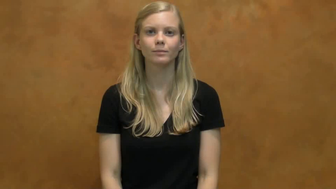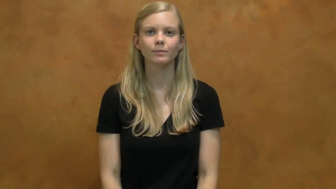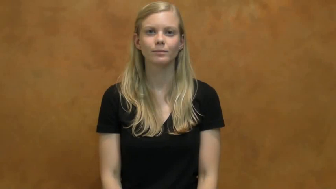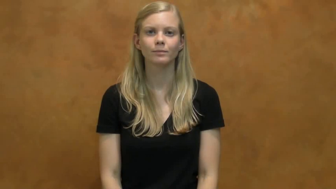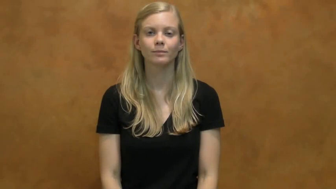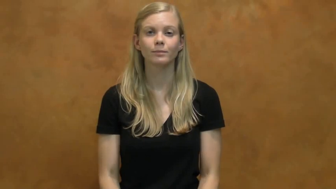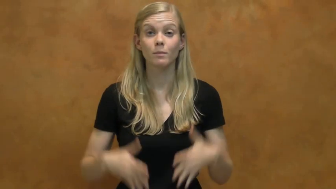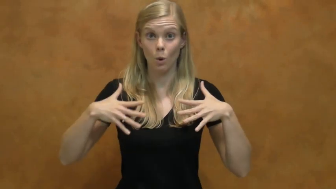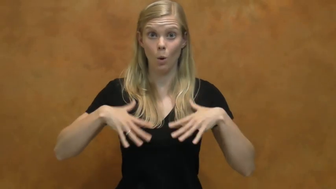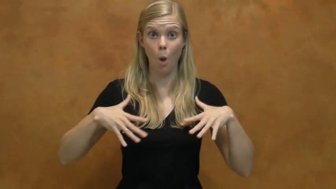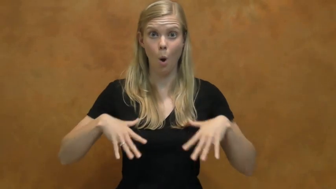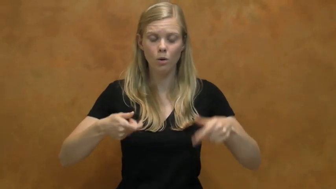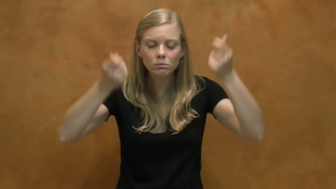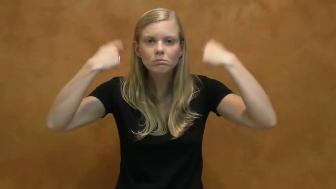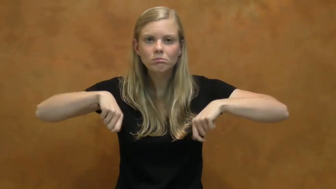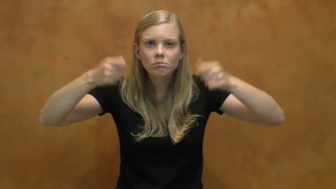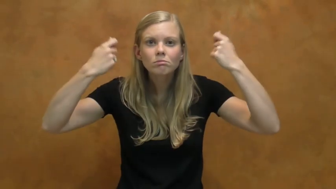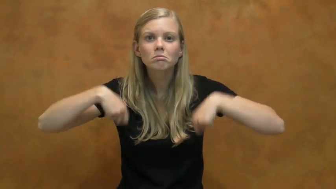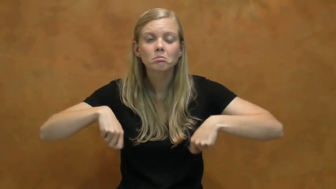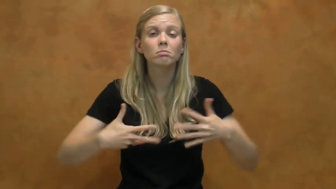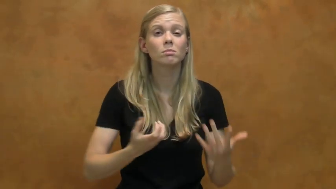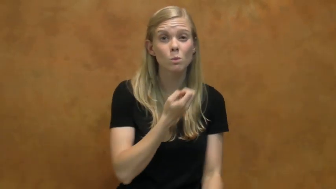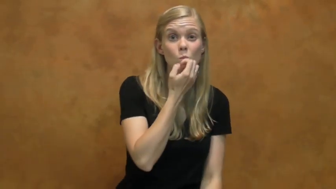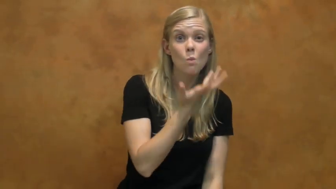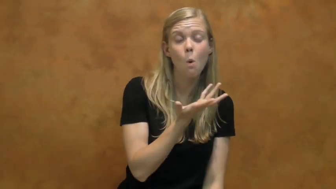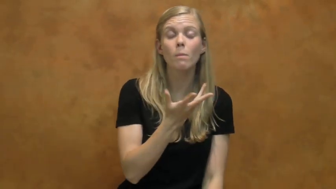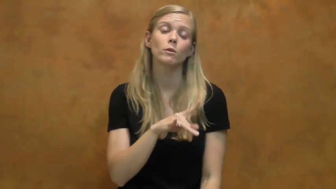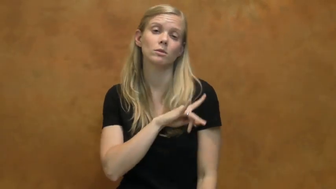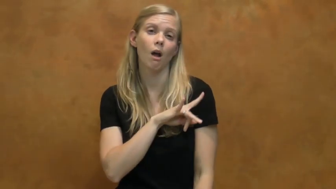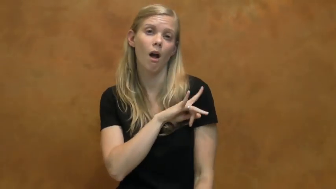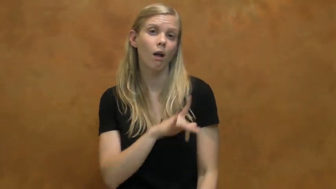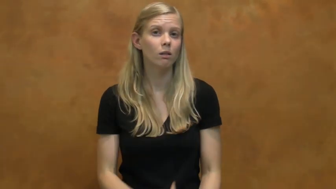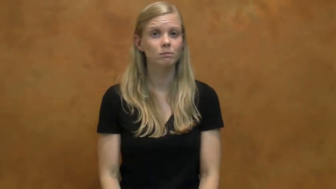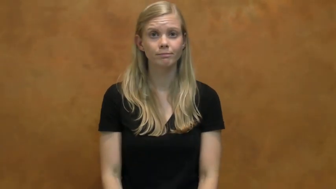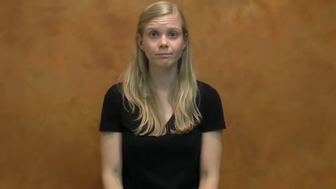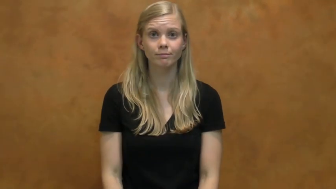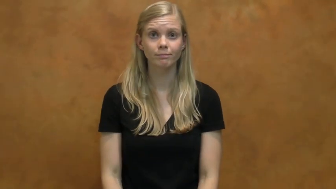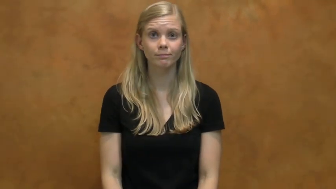layering